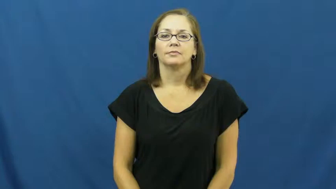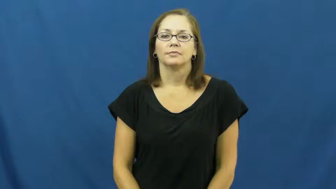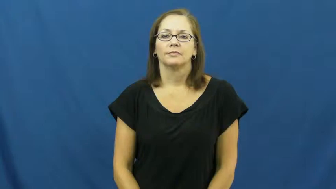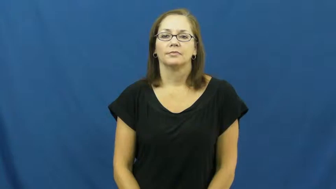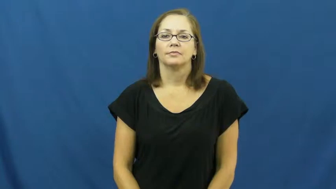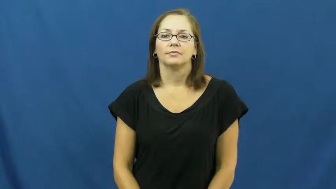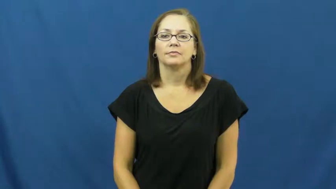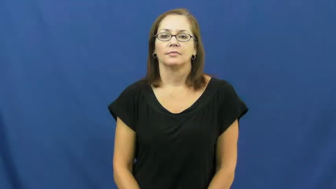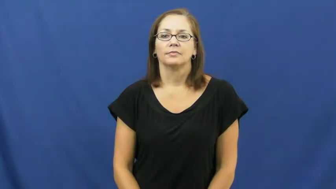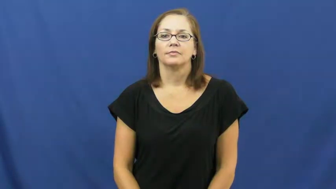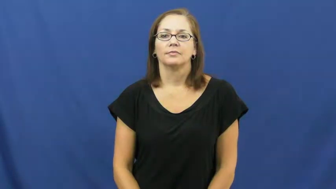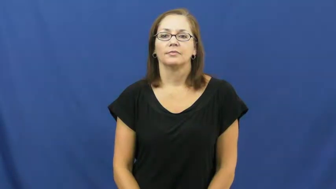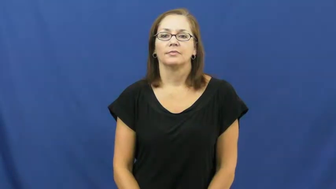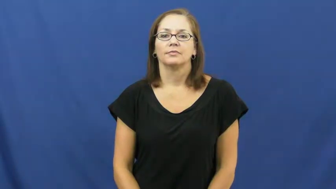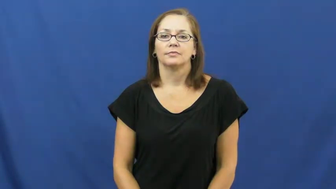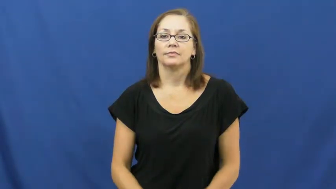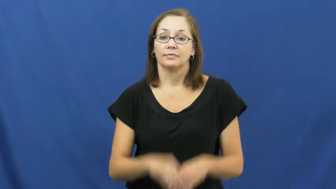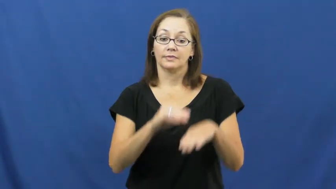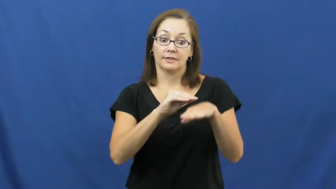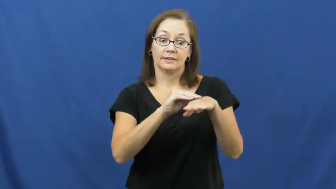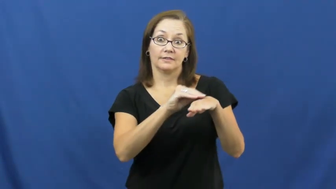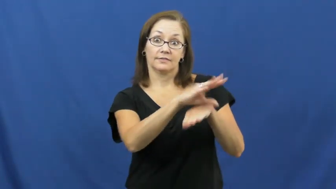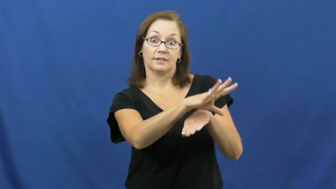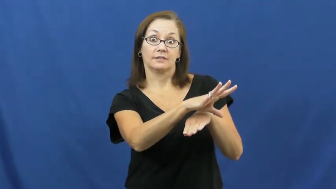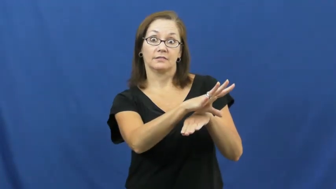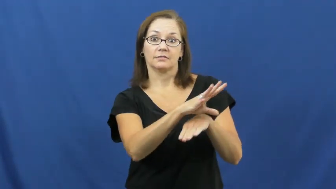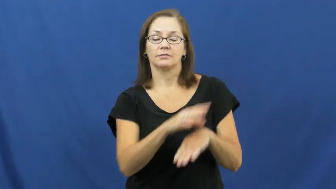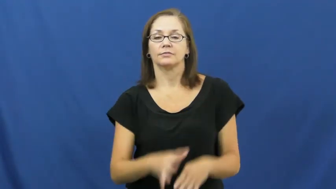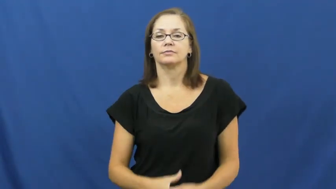spill over-effect